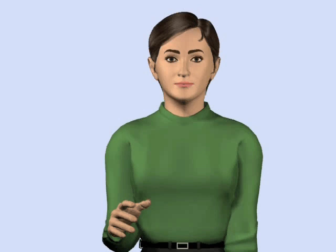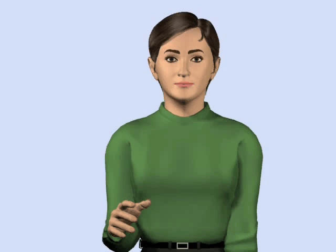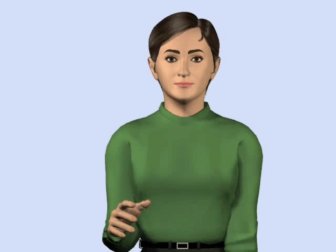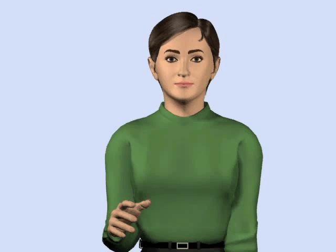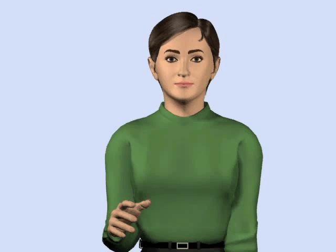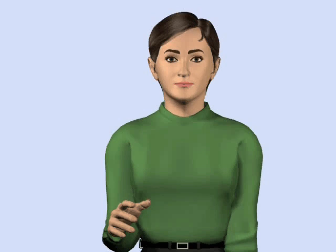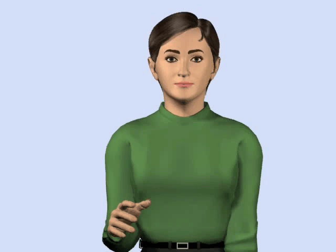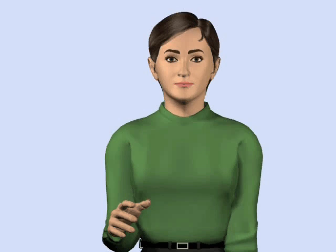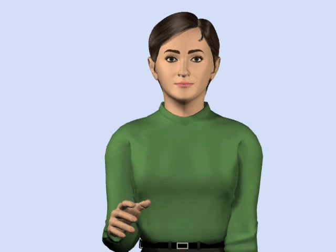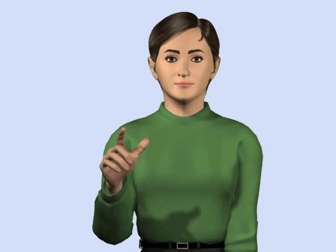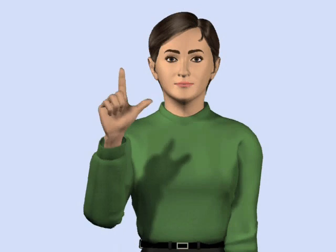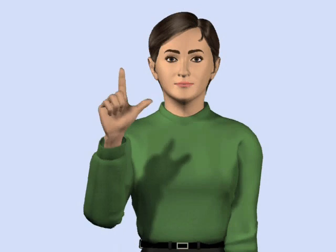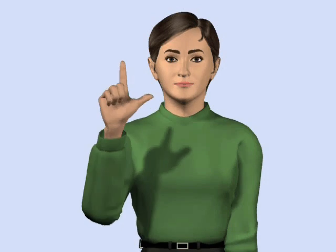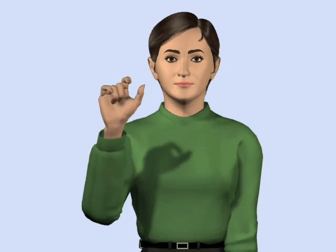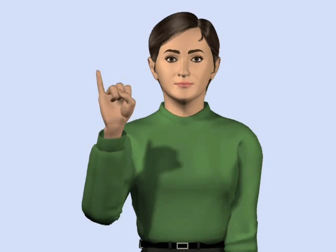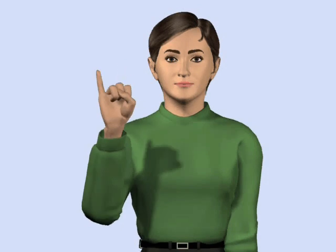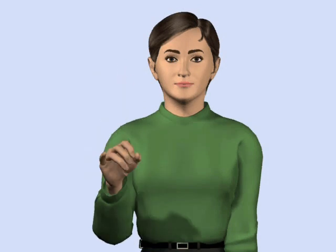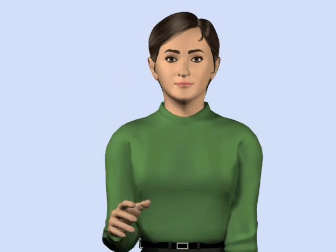Long Island,NY